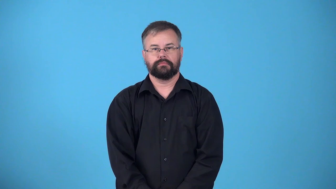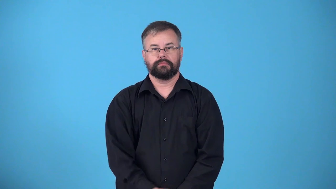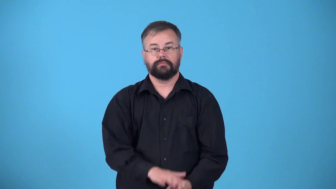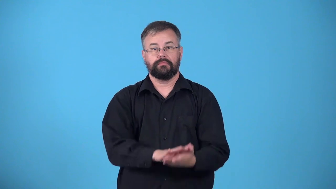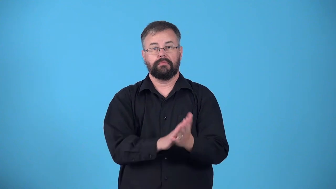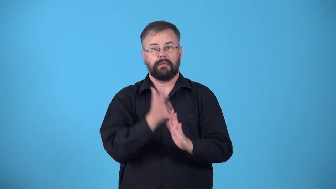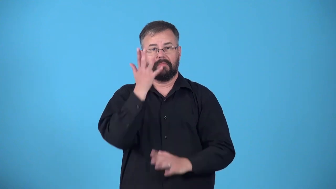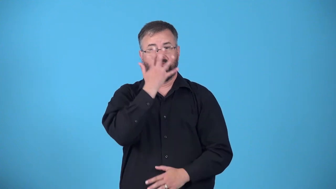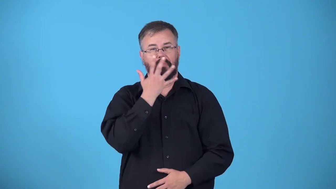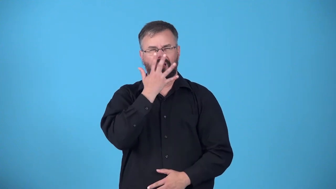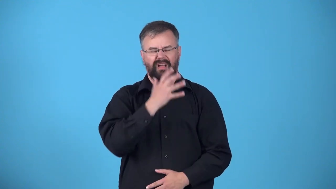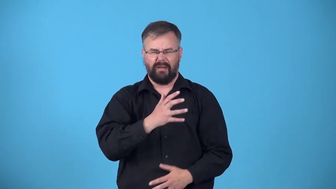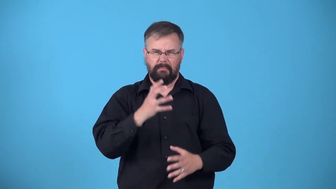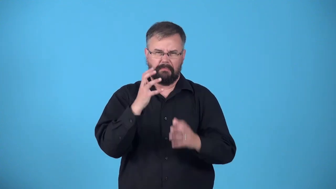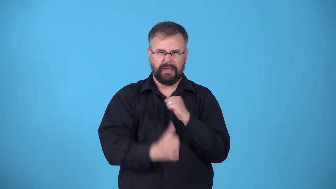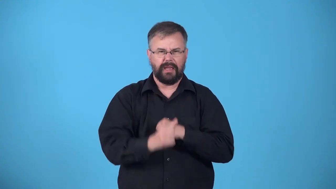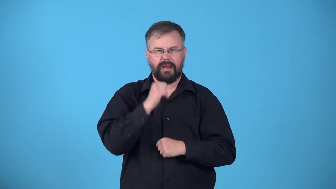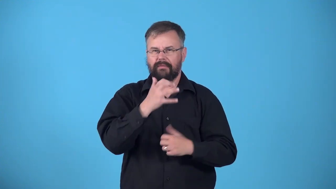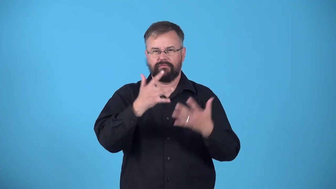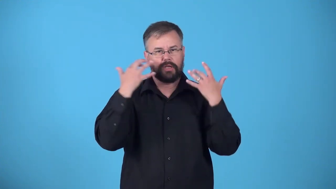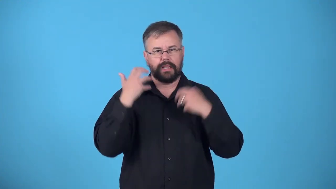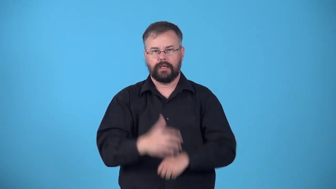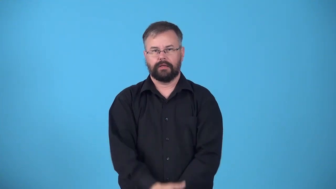harden